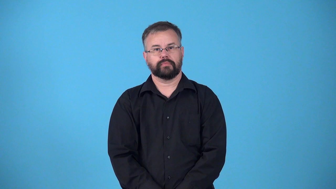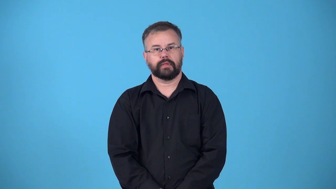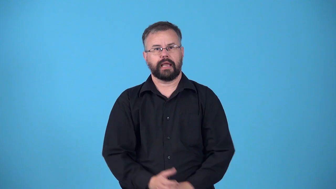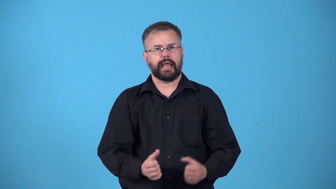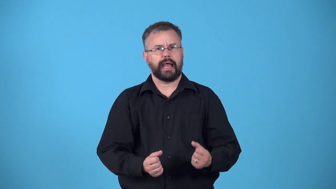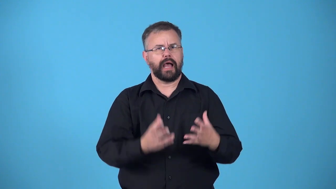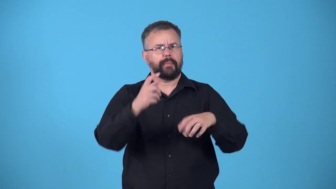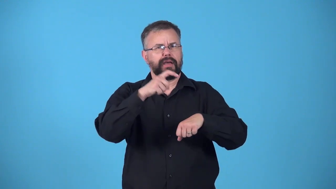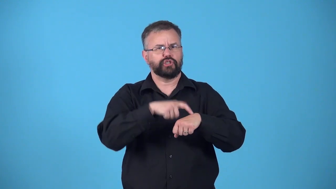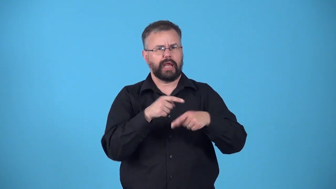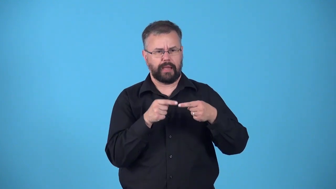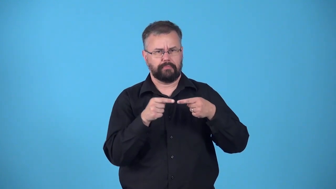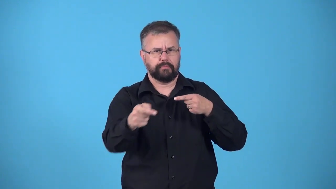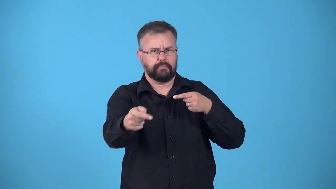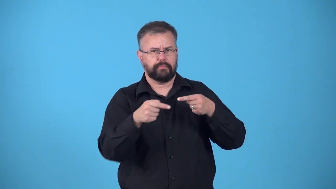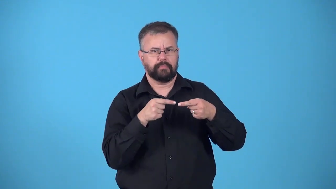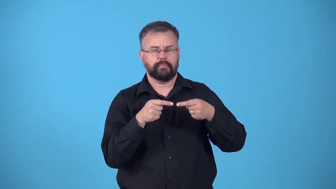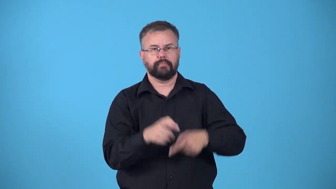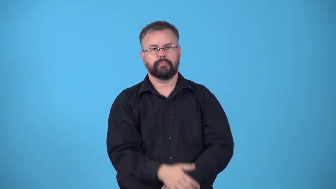further